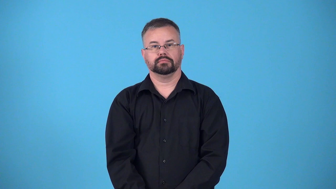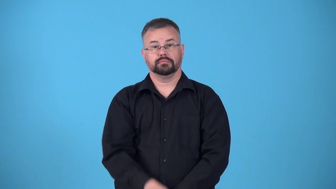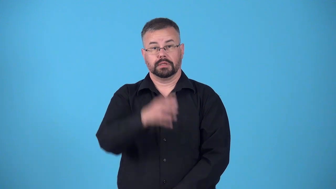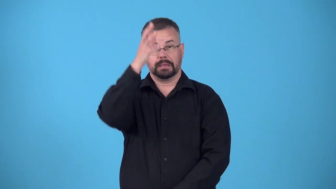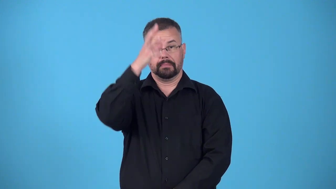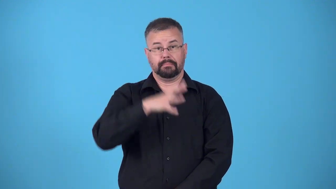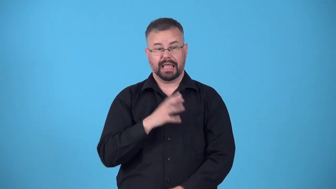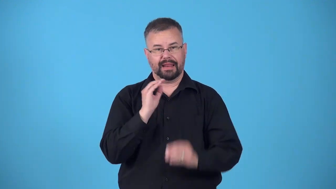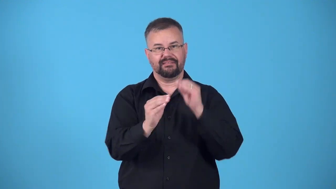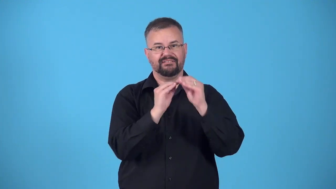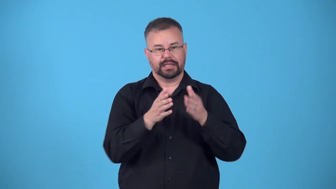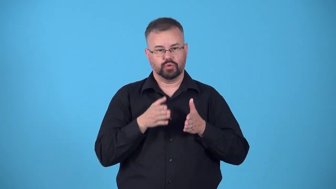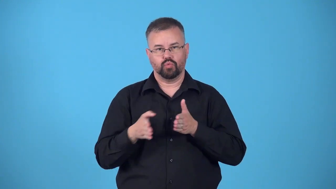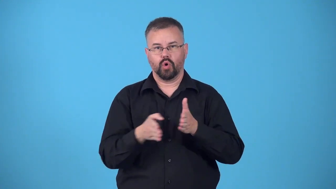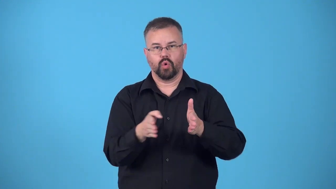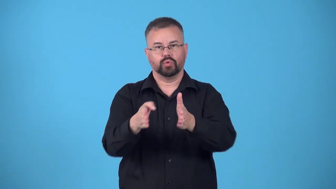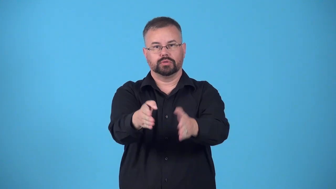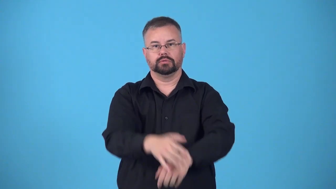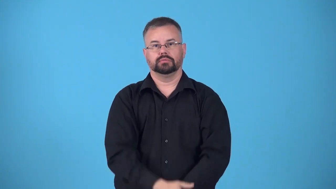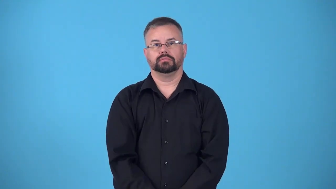roadman